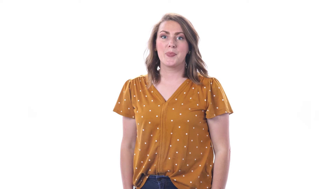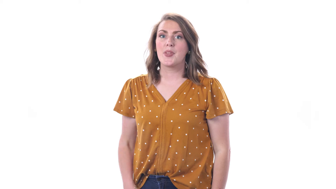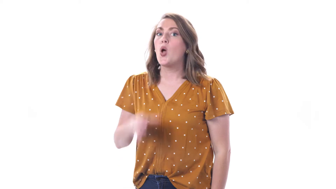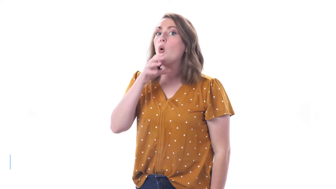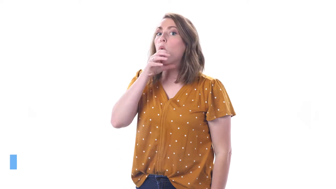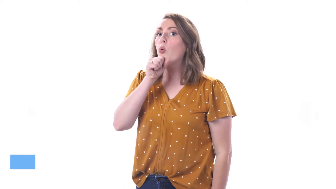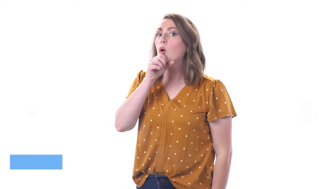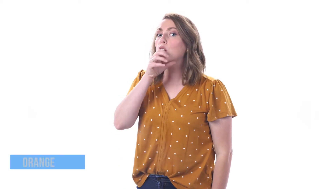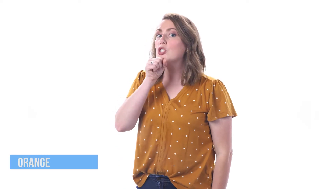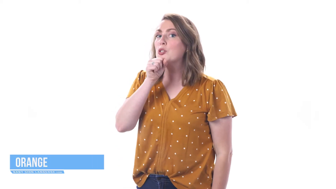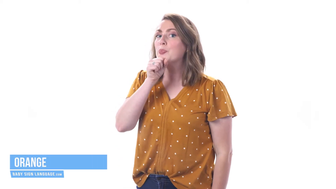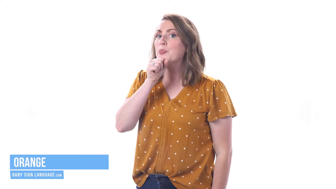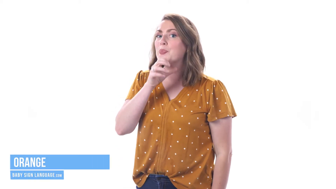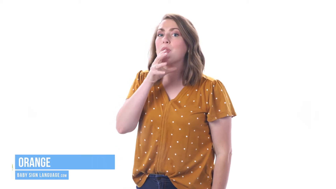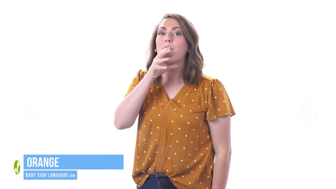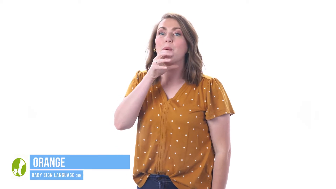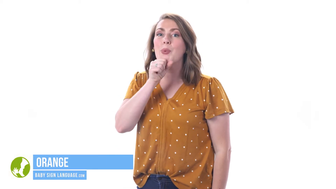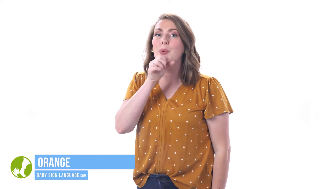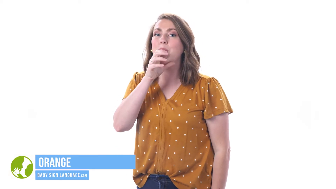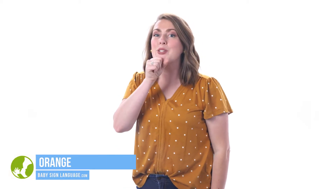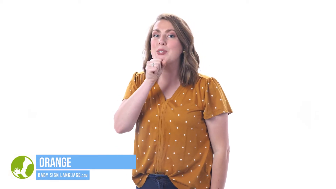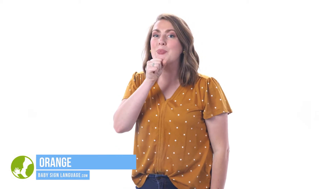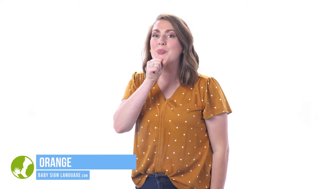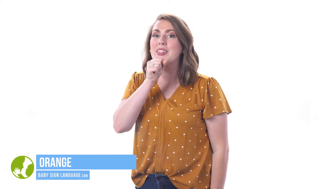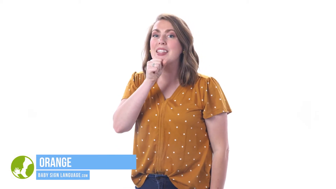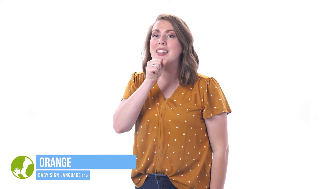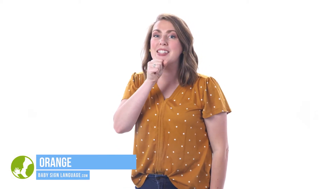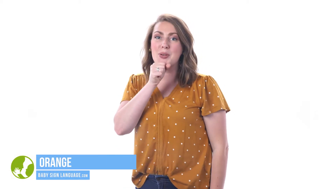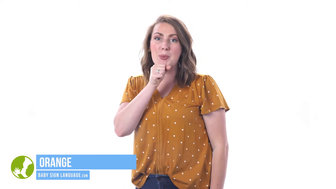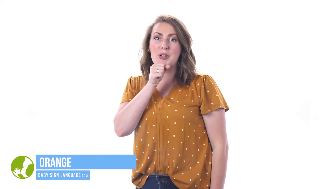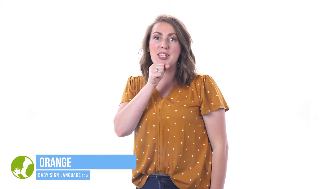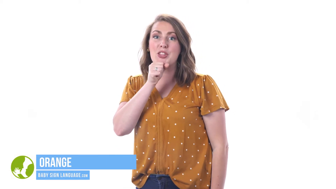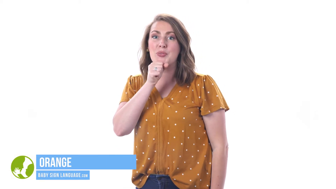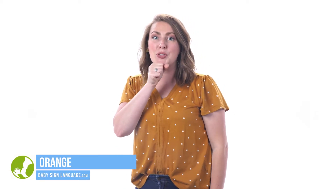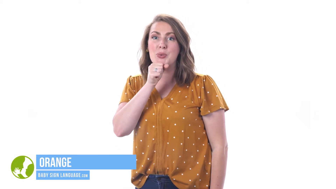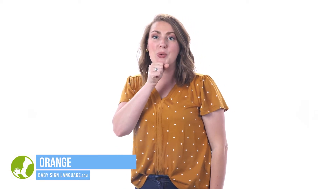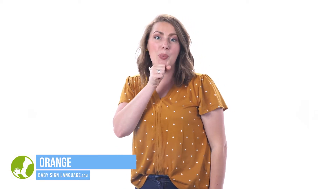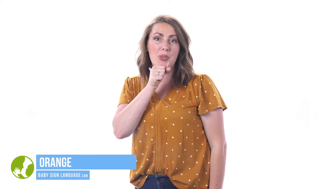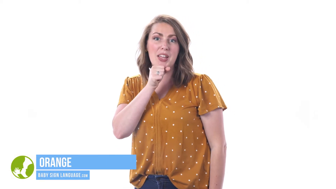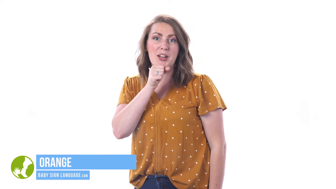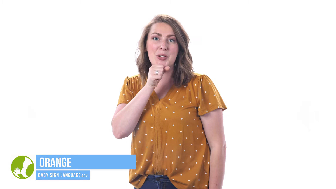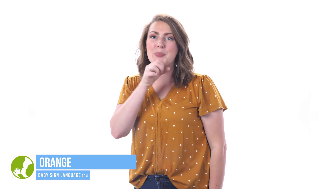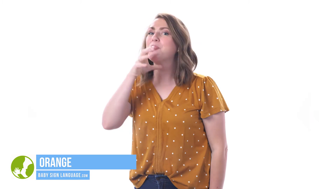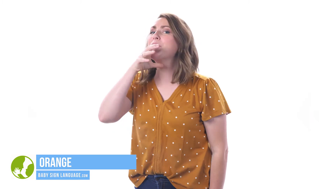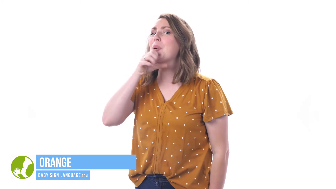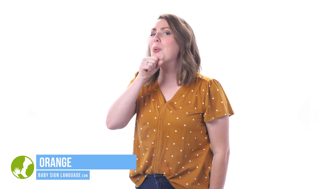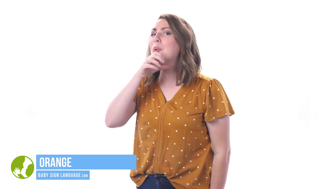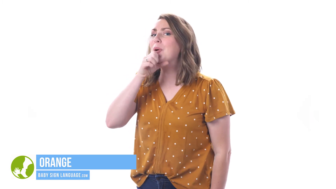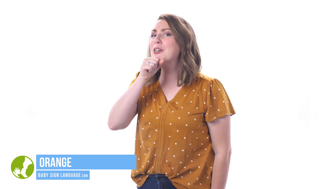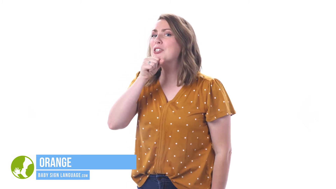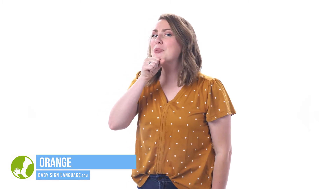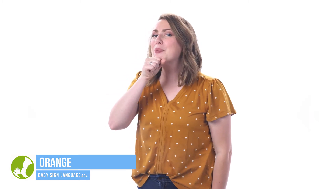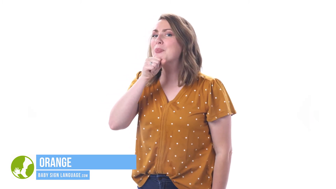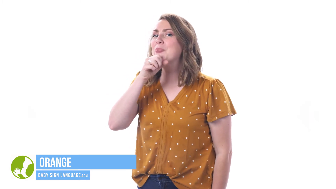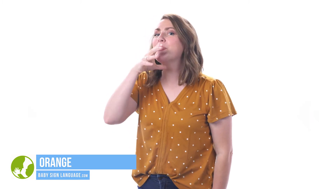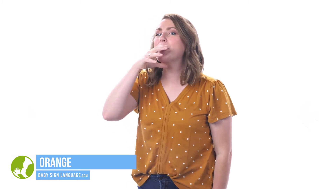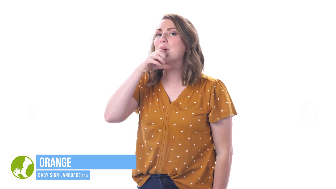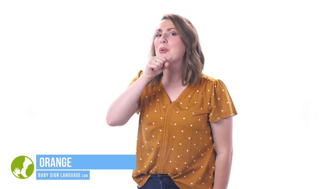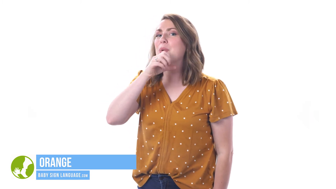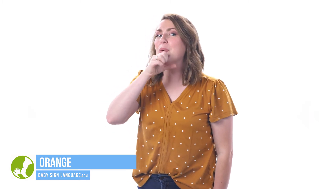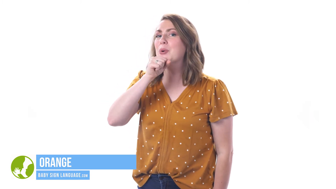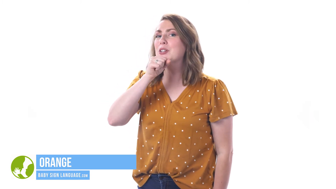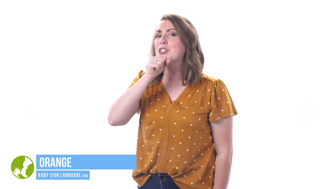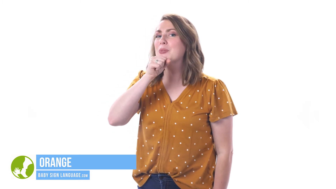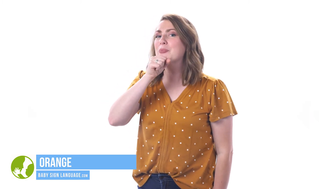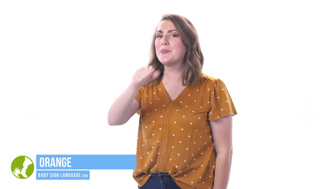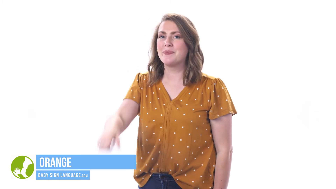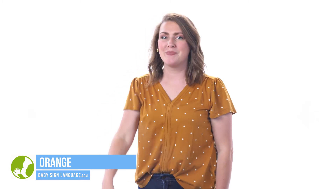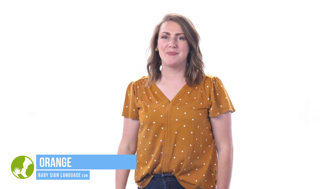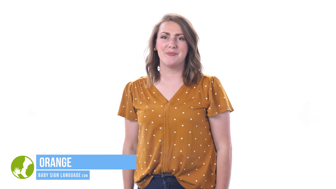Orange